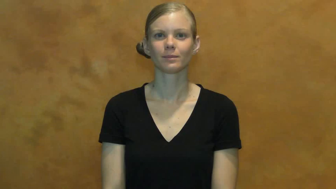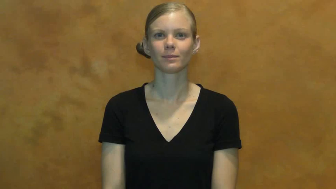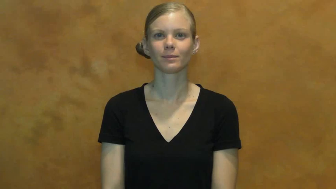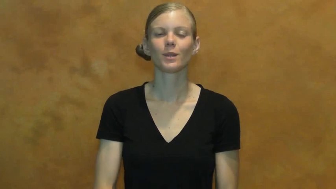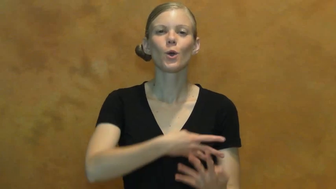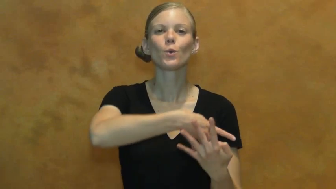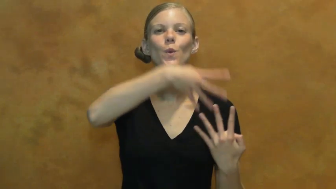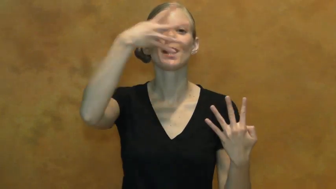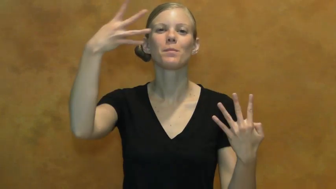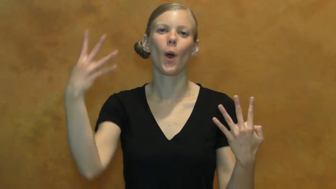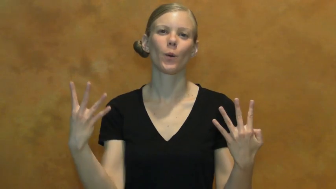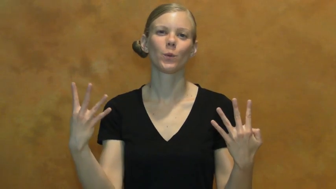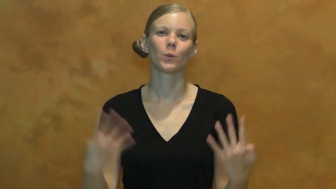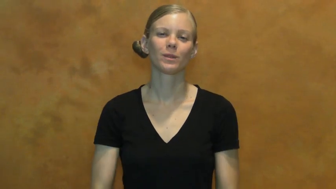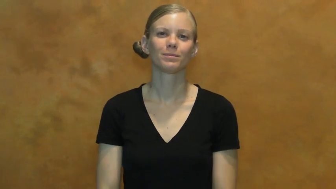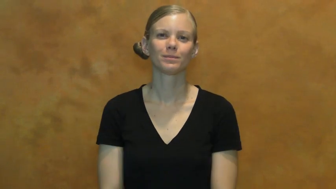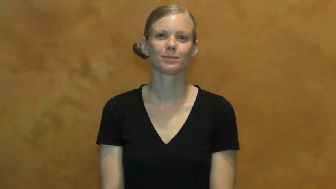rainbow